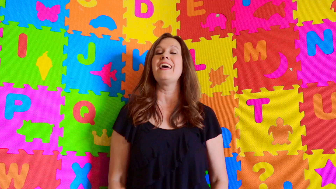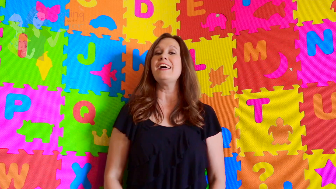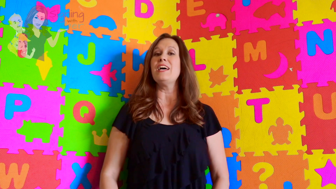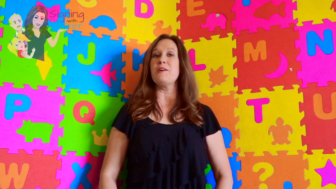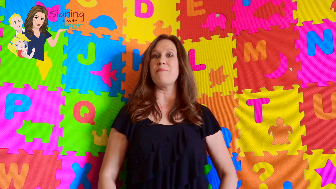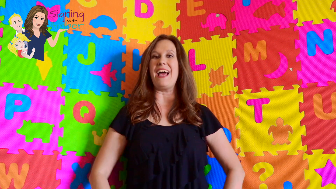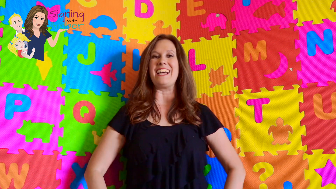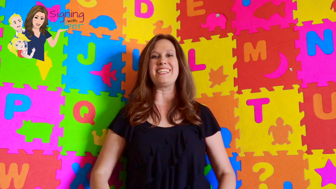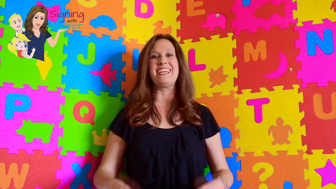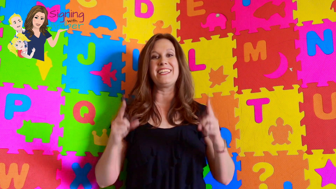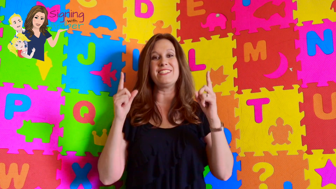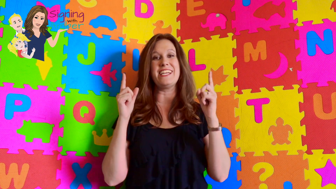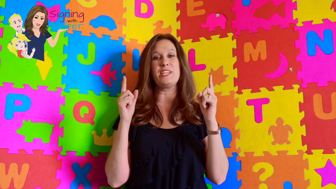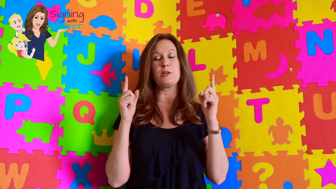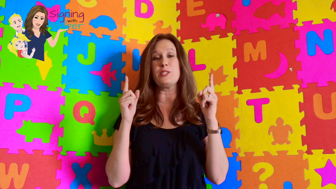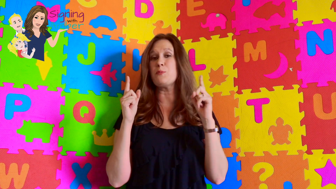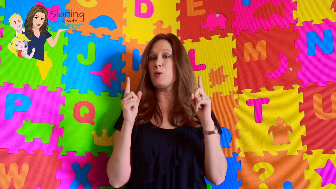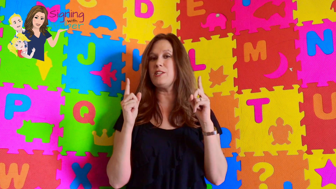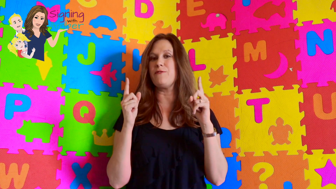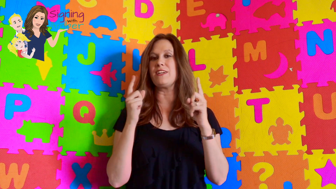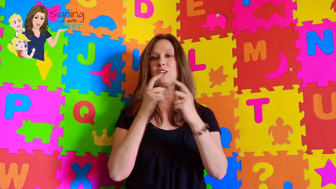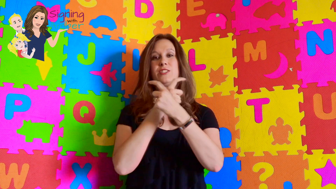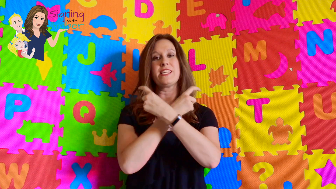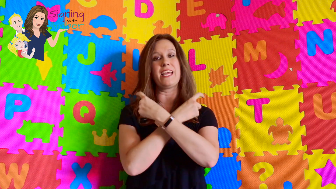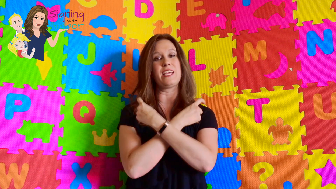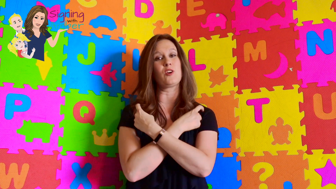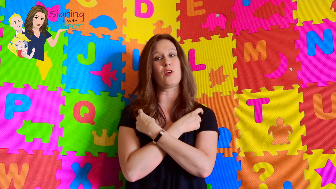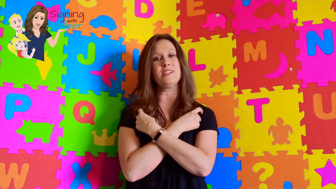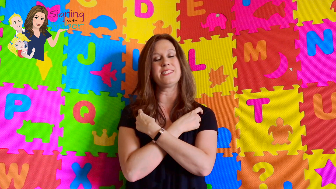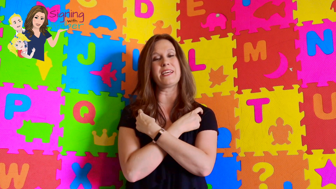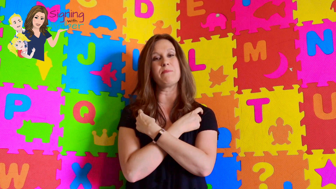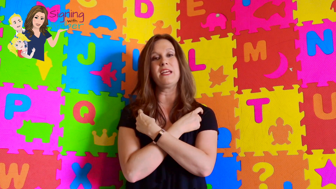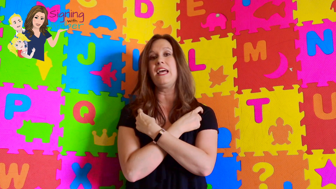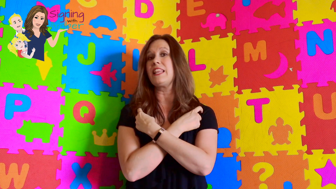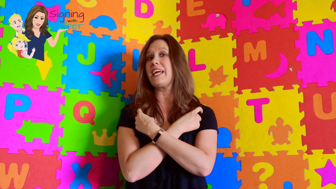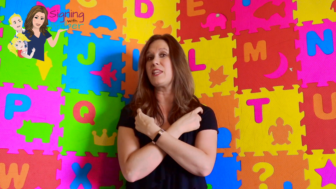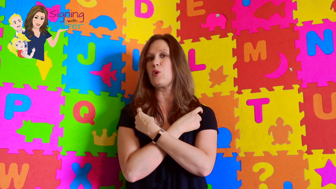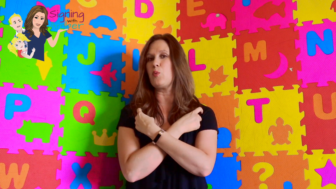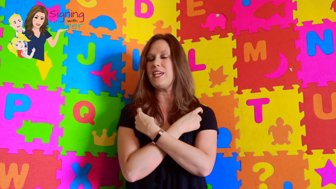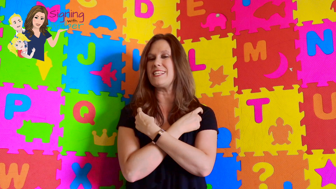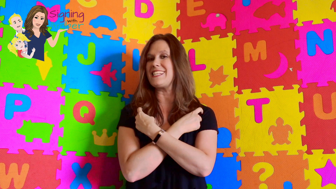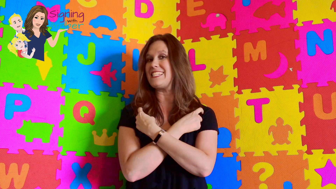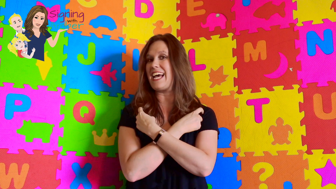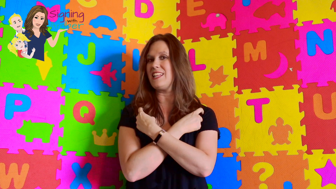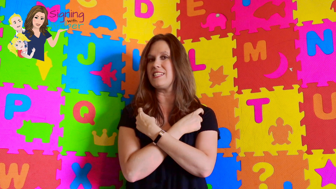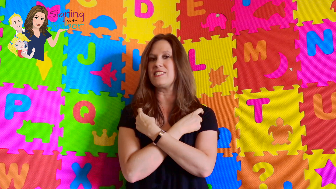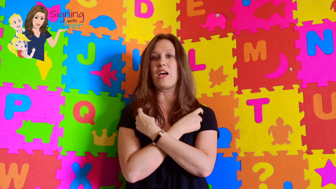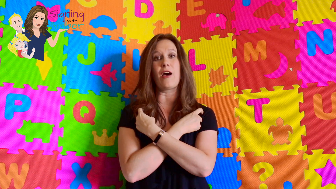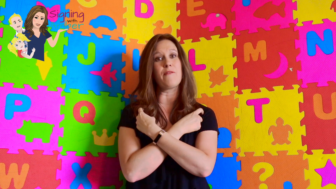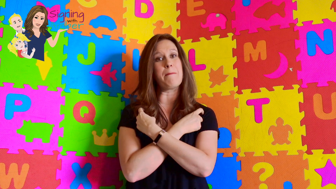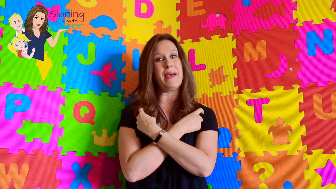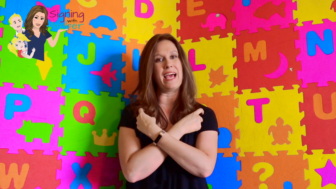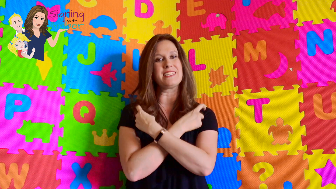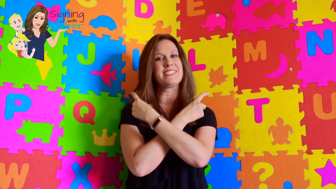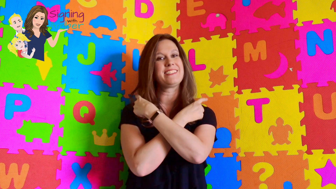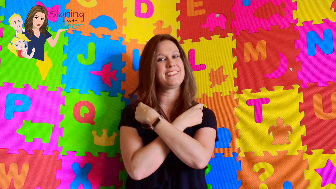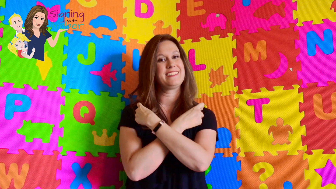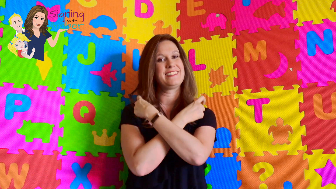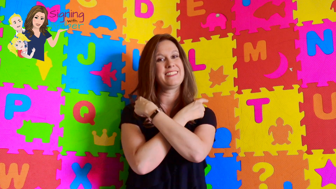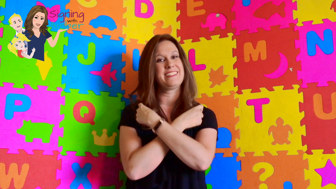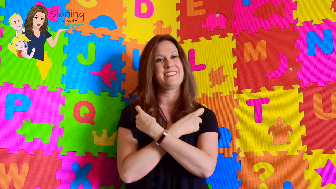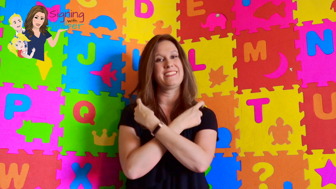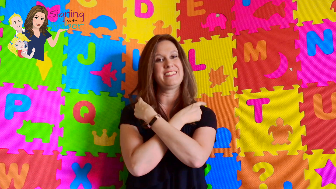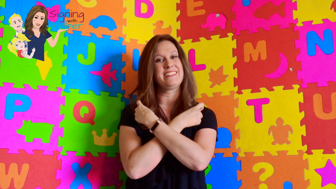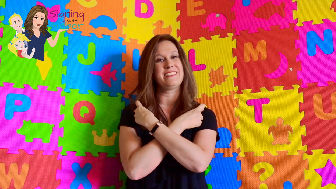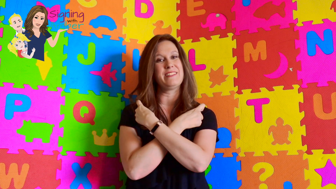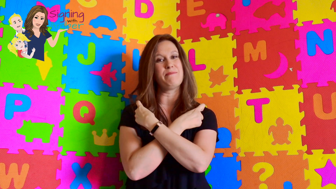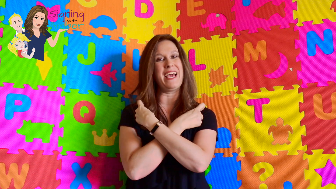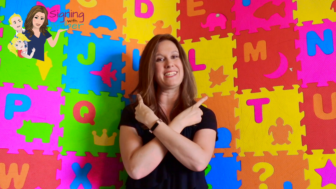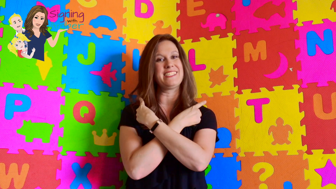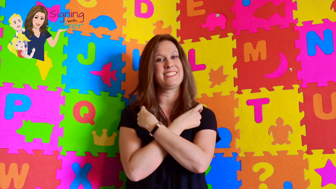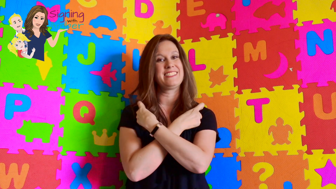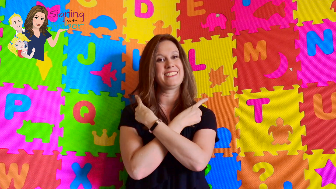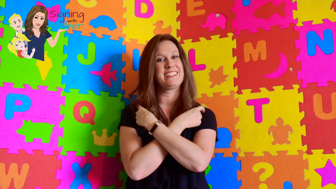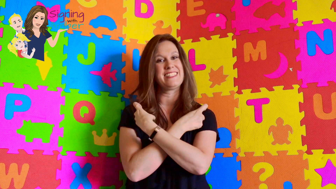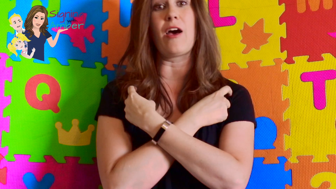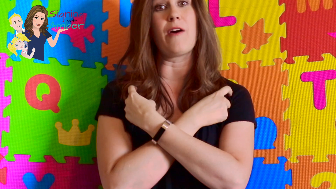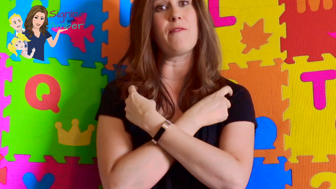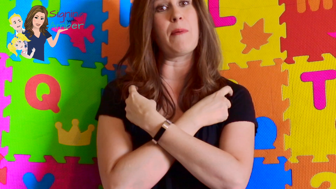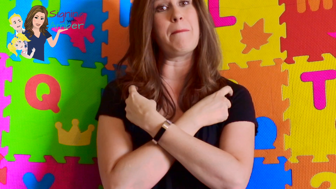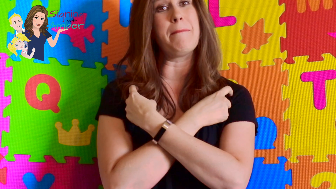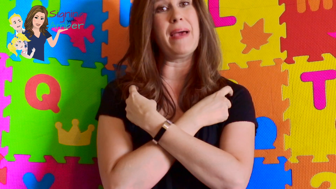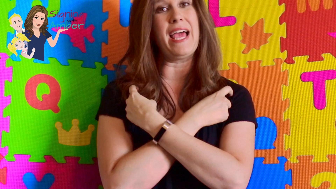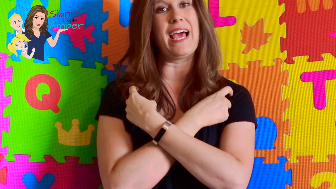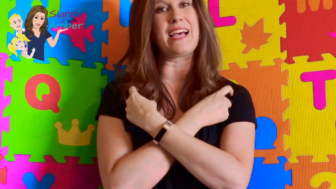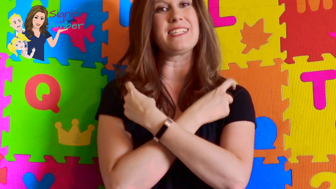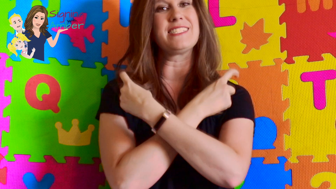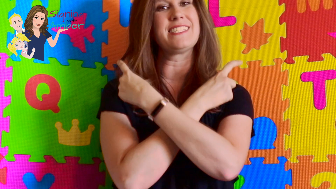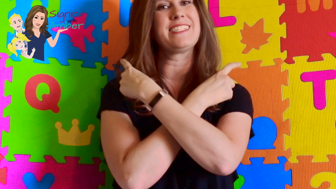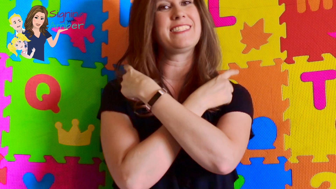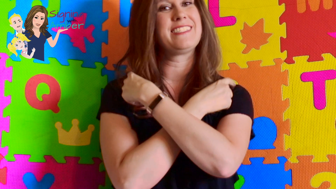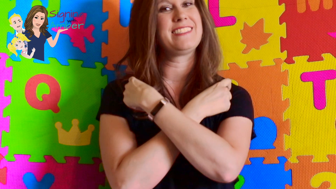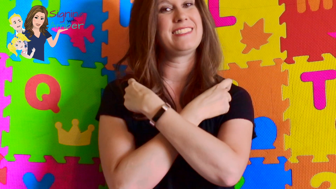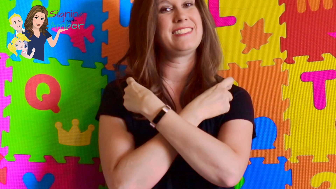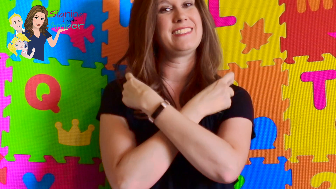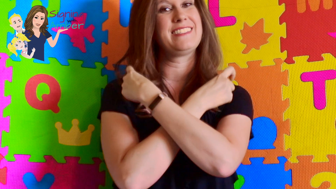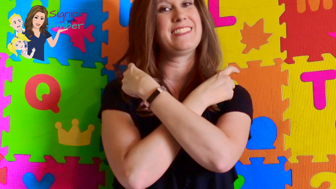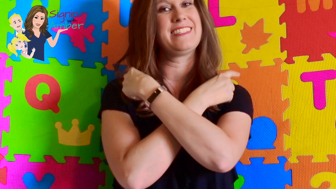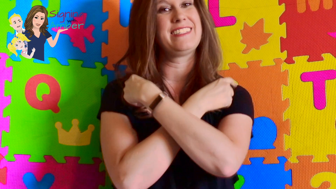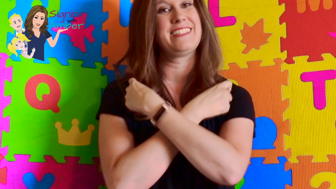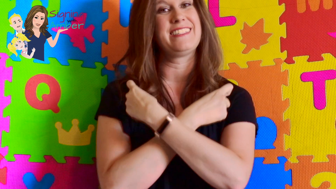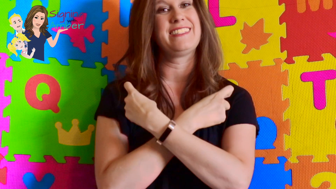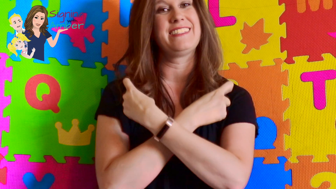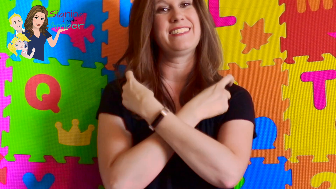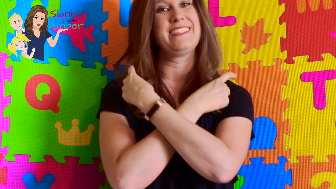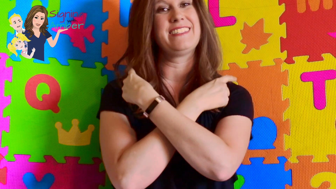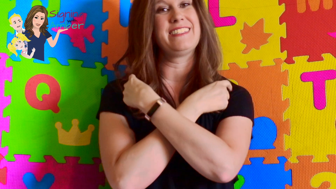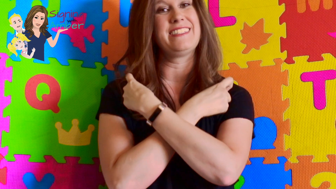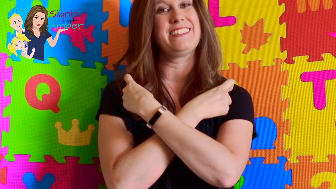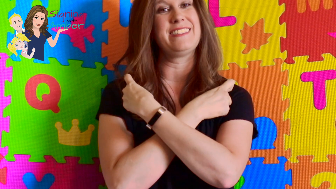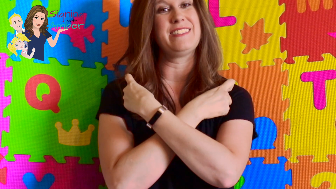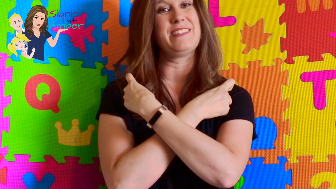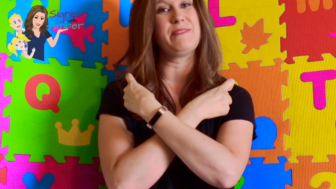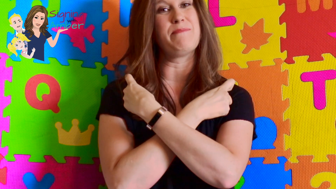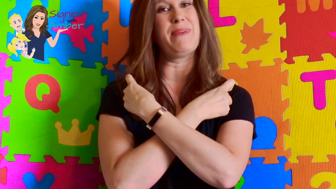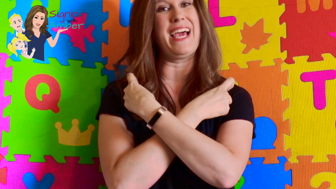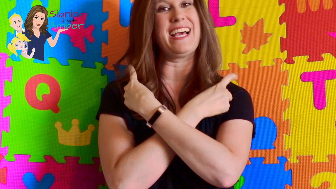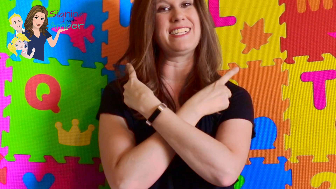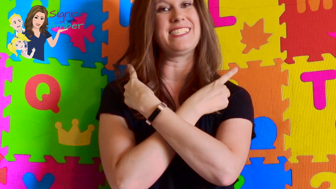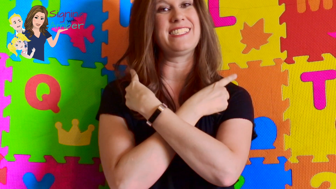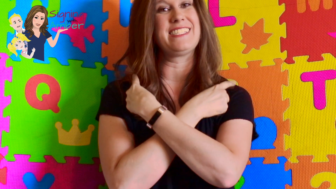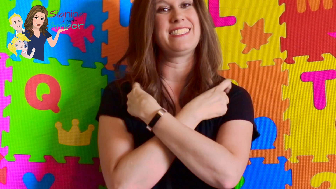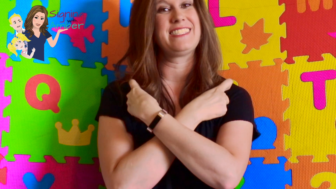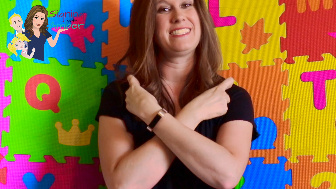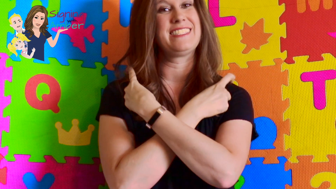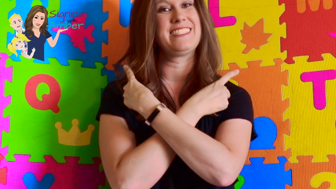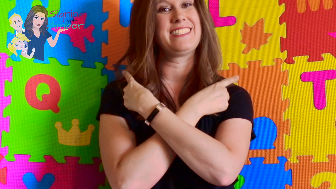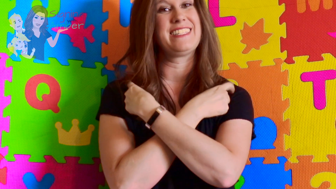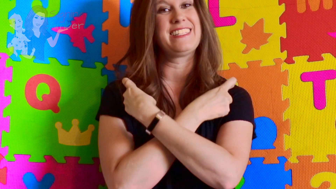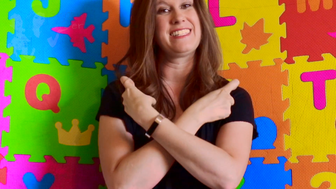Bats